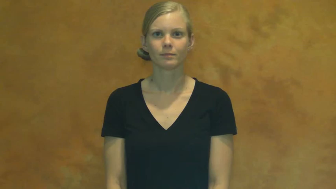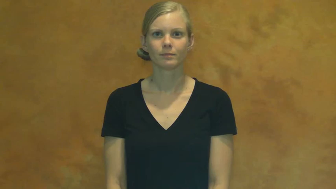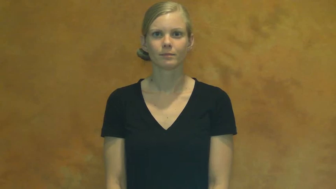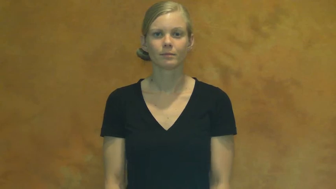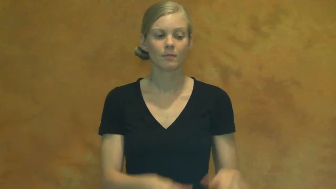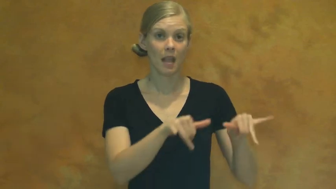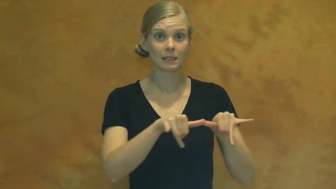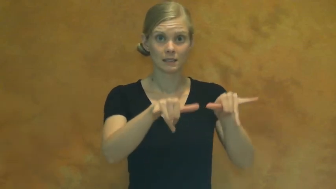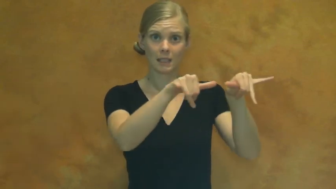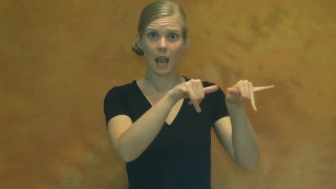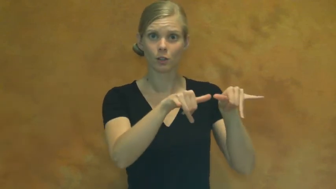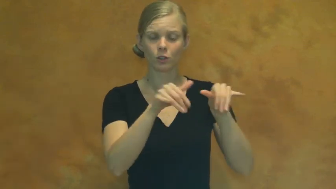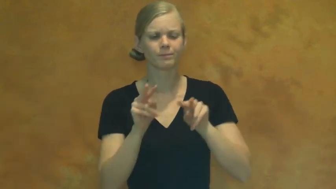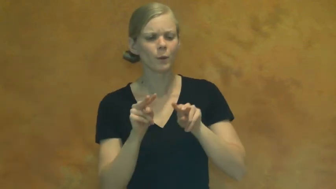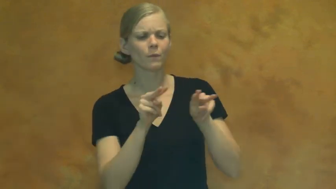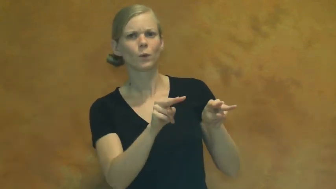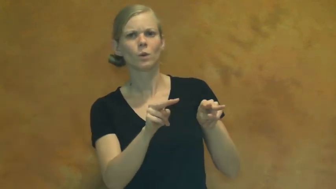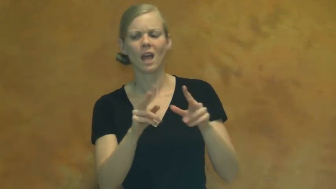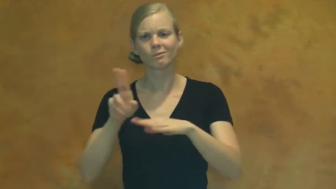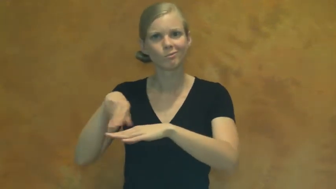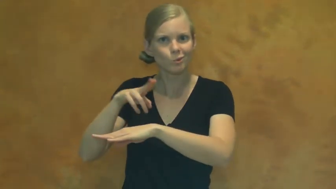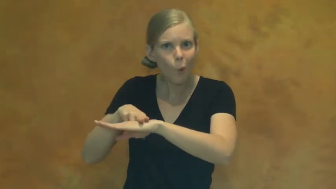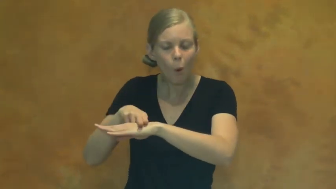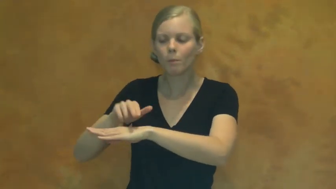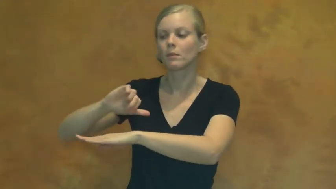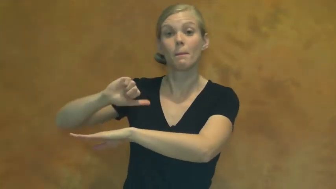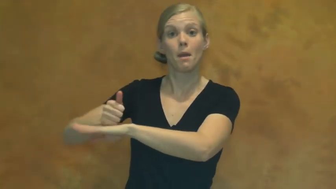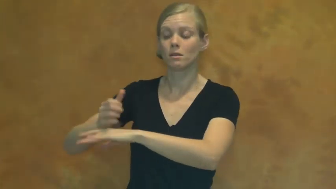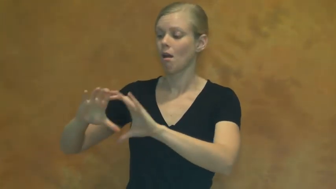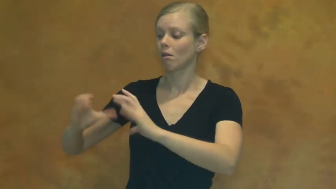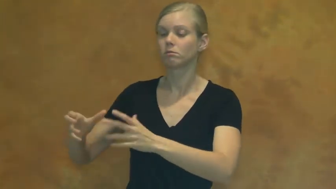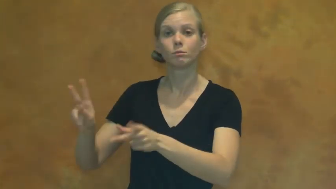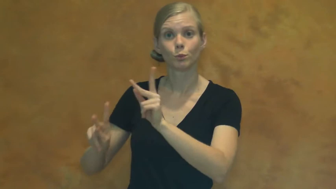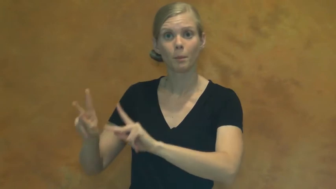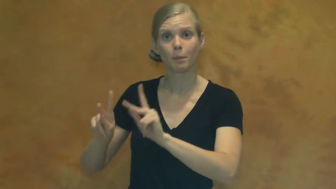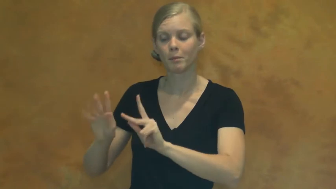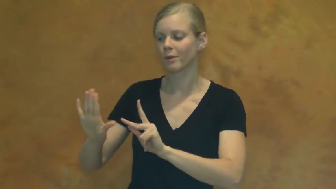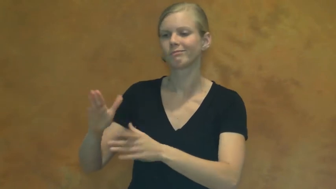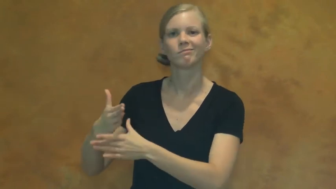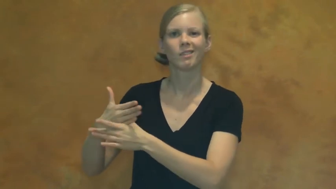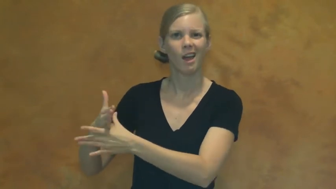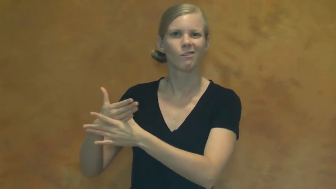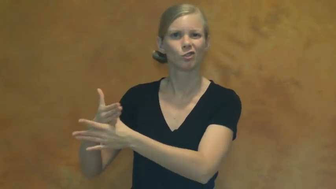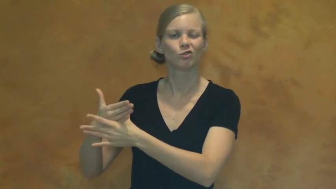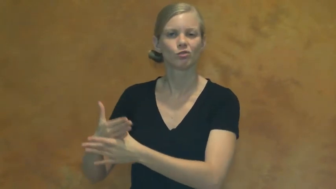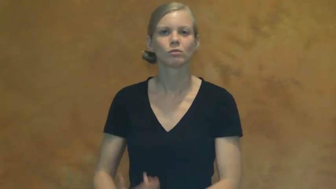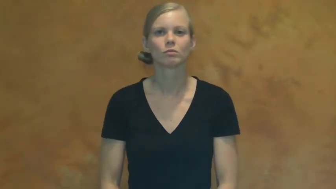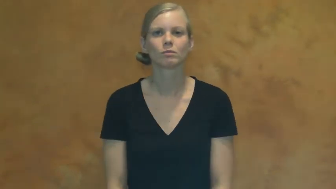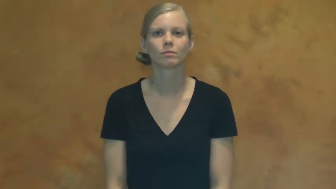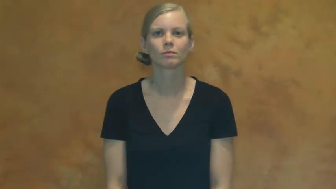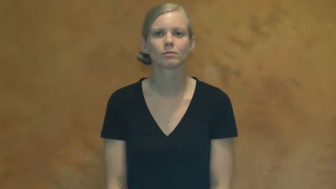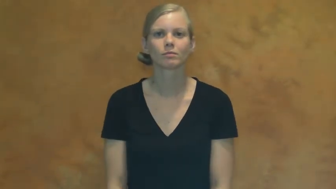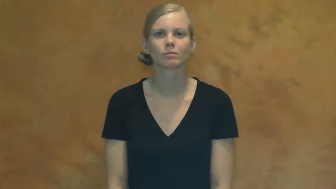norm